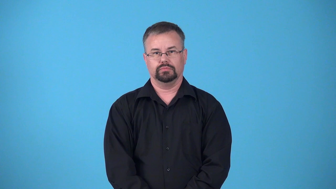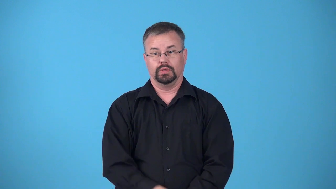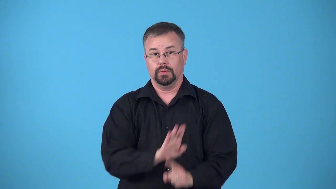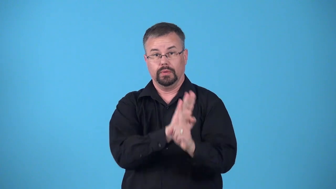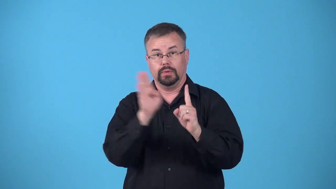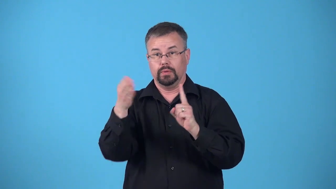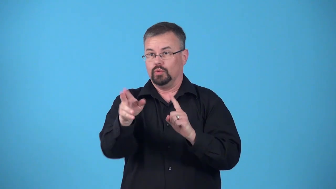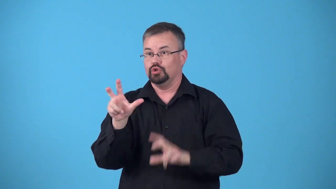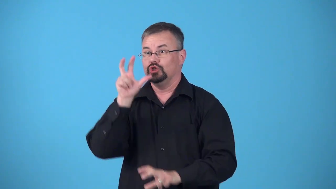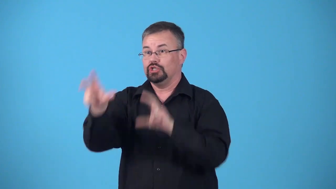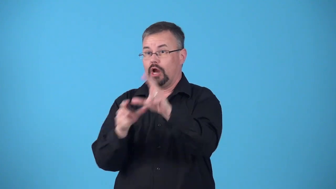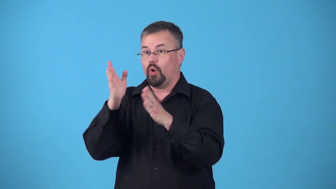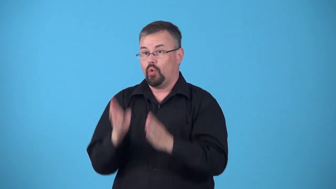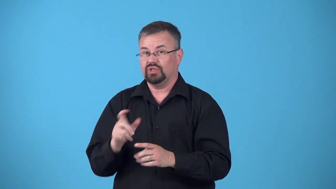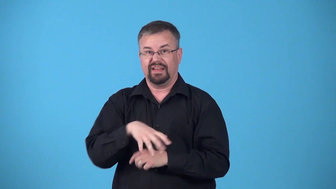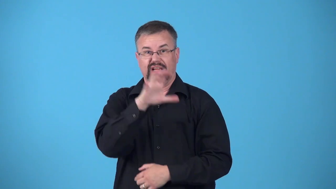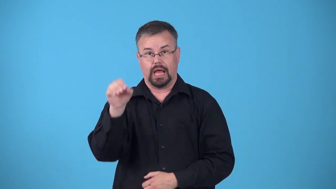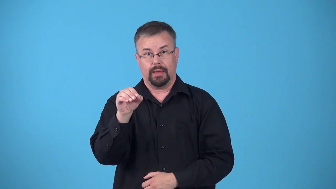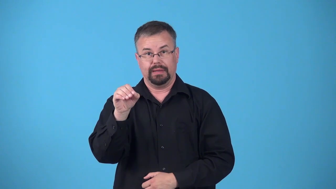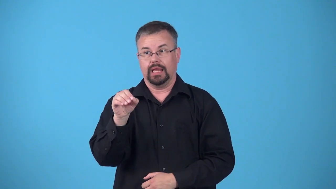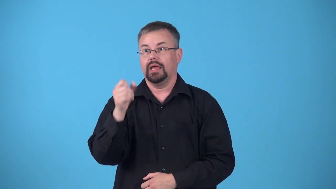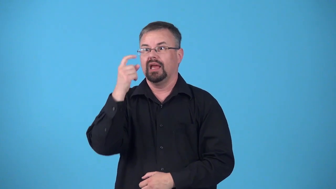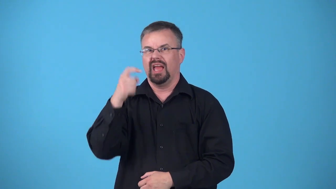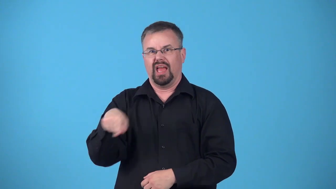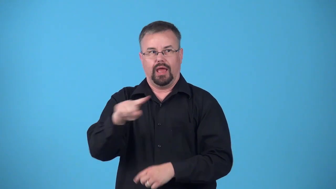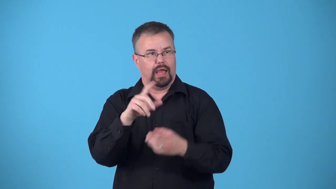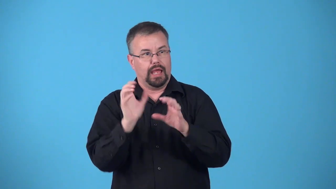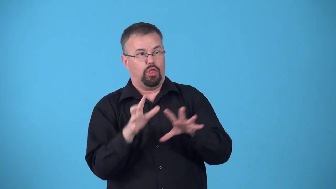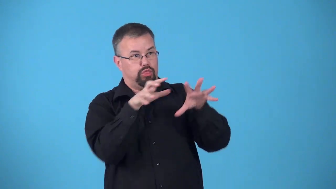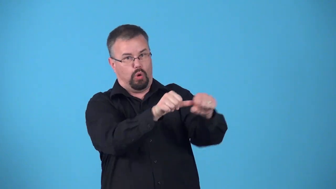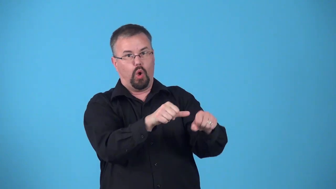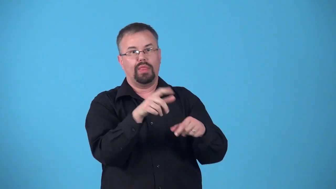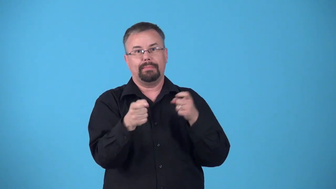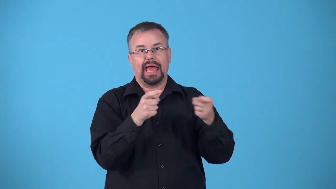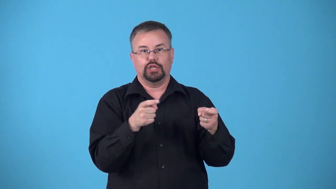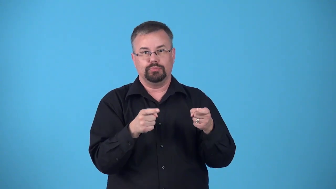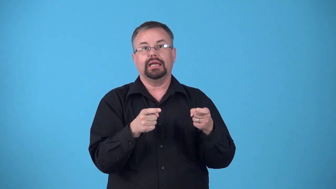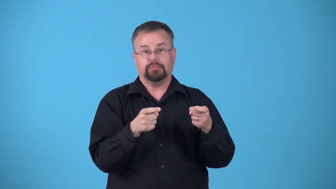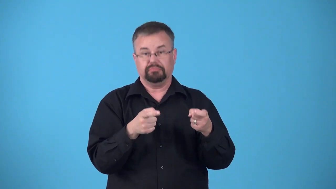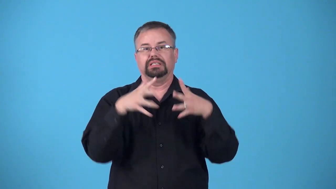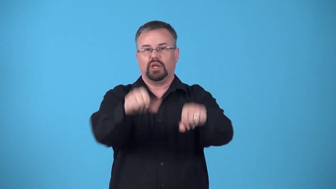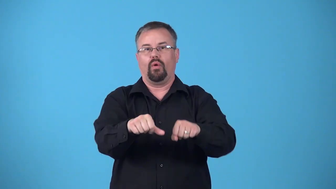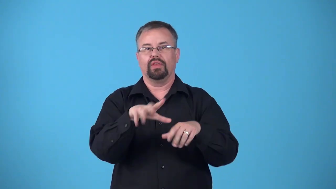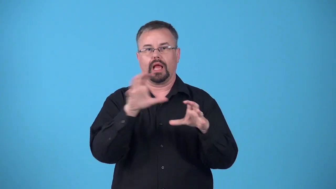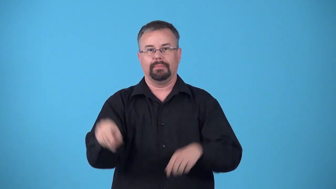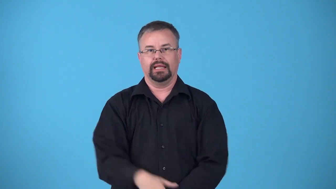hostile takeover